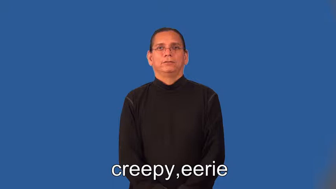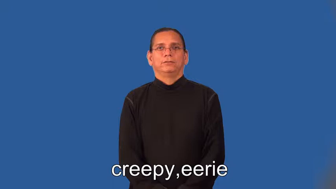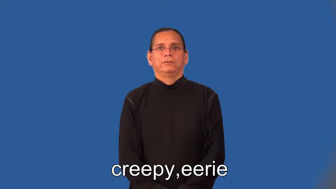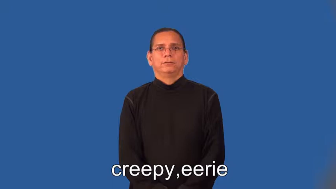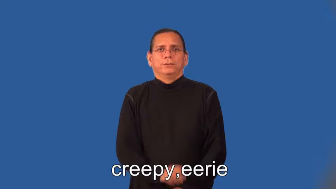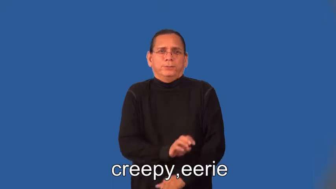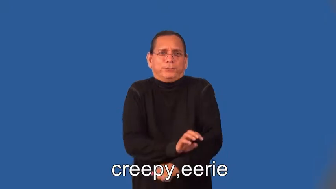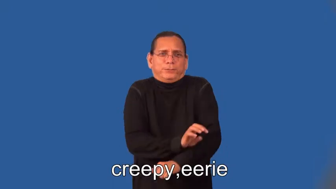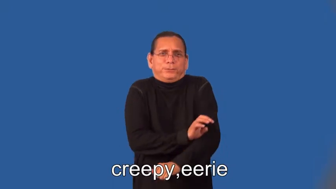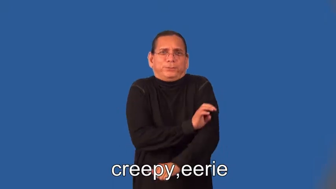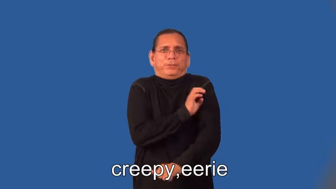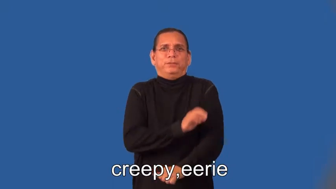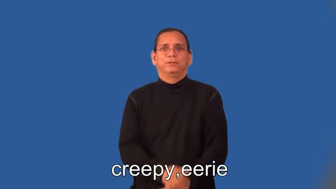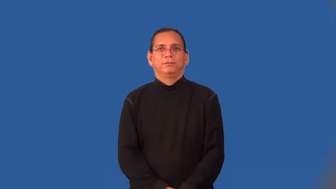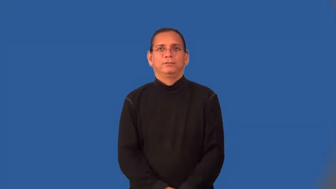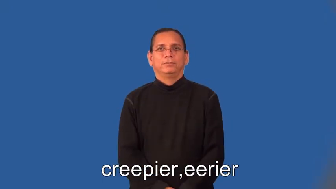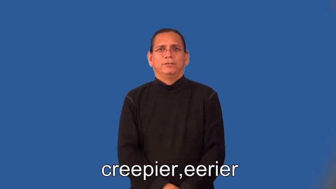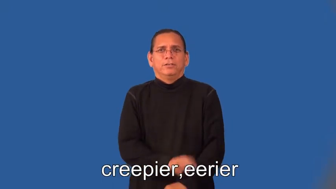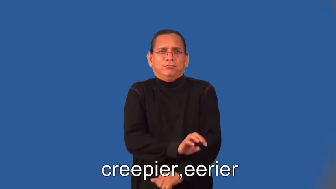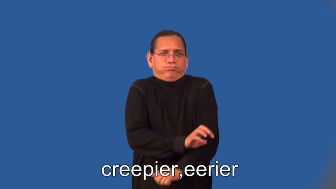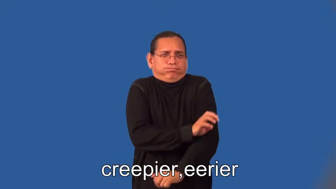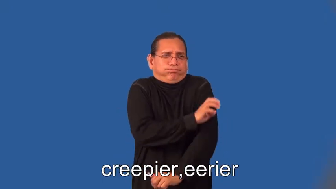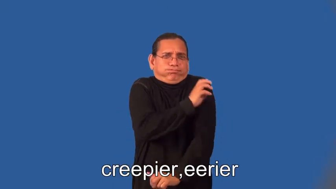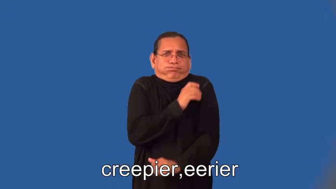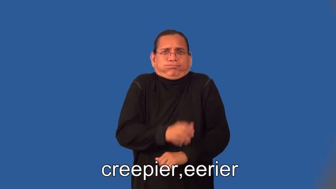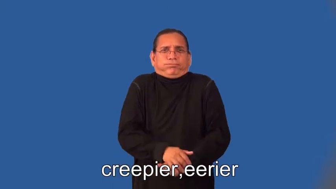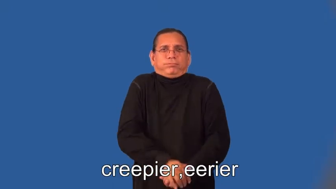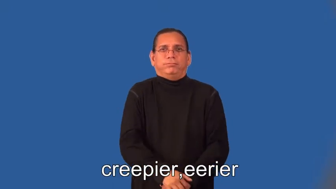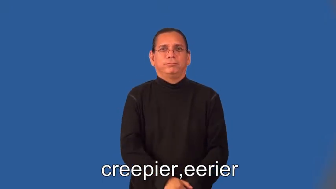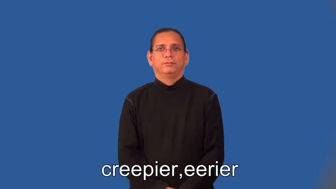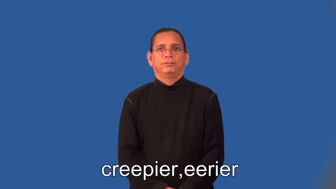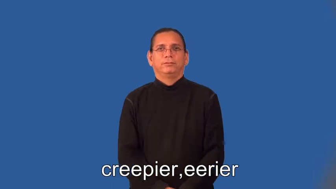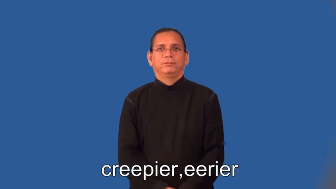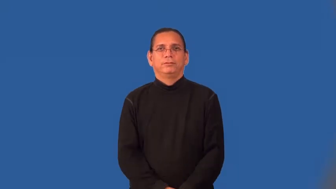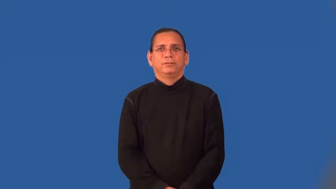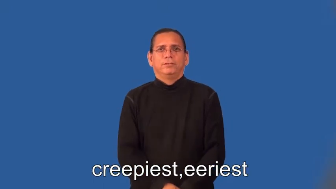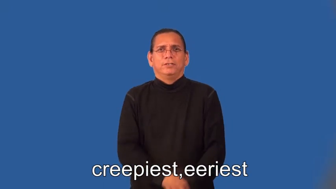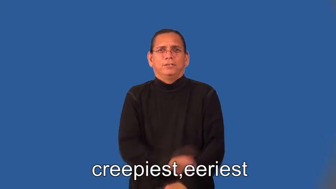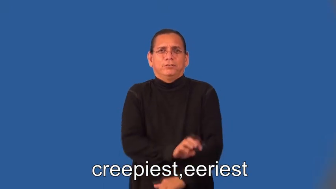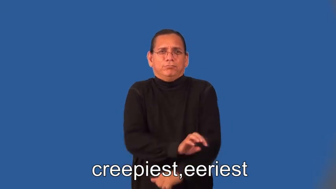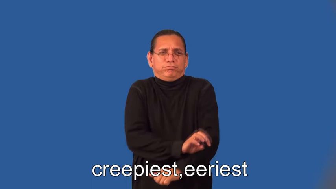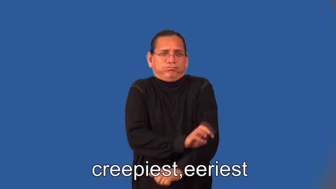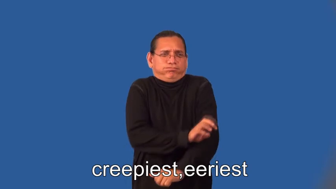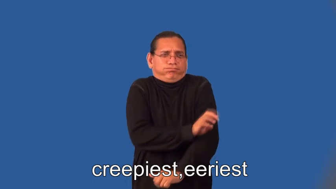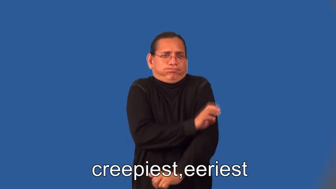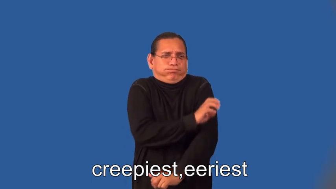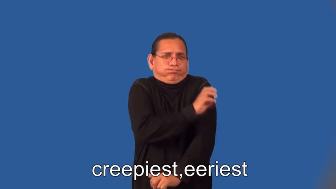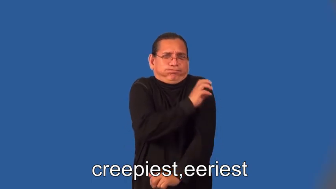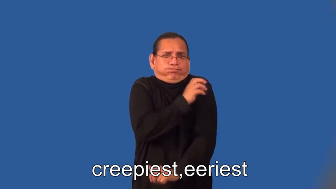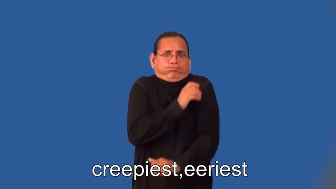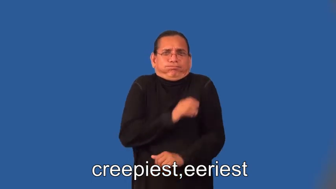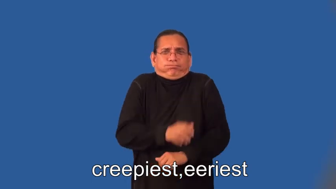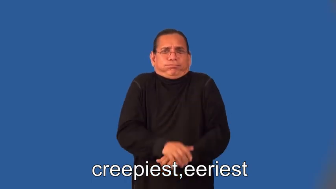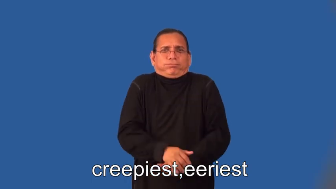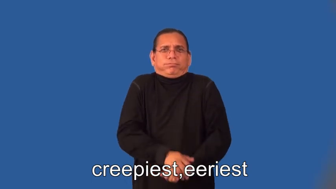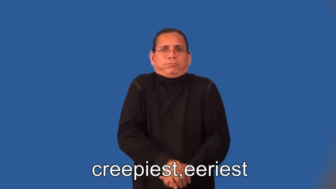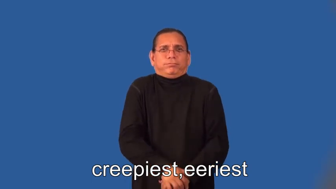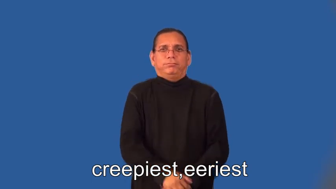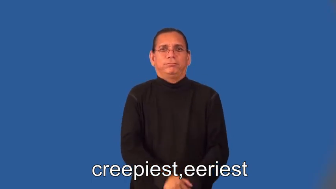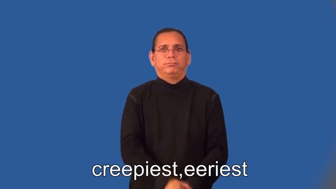creepier,eerier,creepiest,eeriest